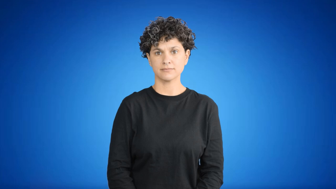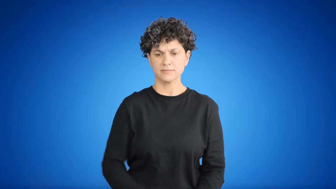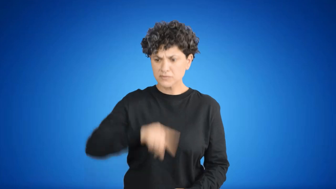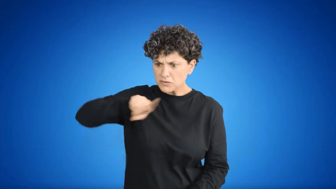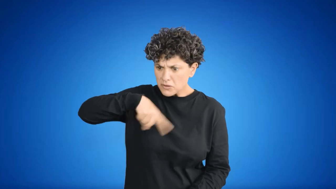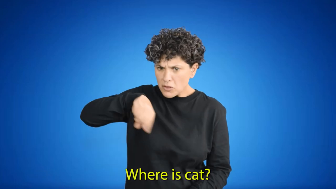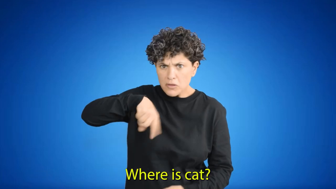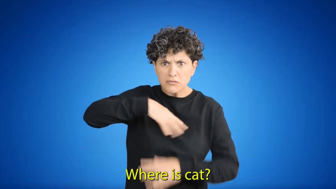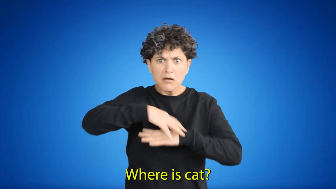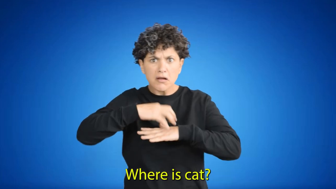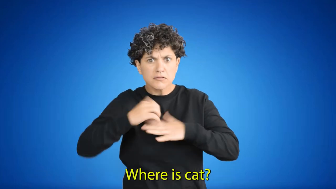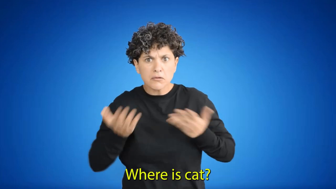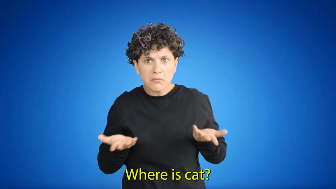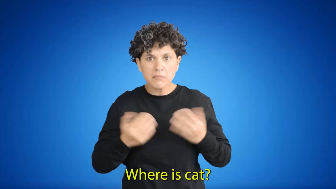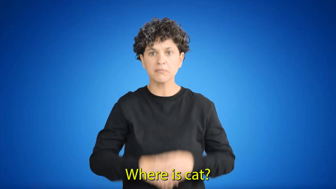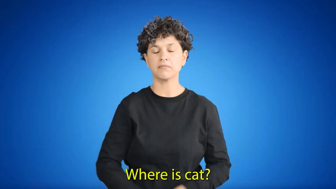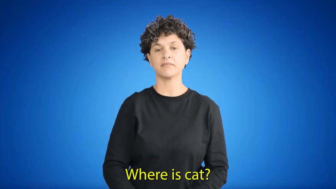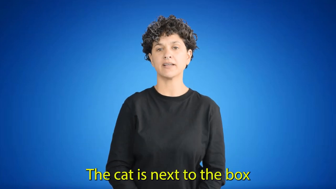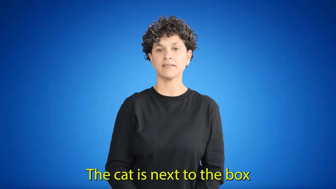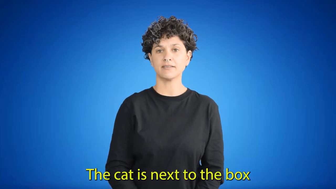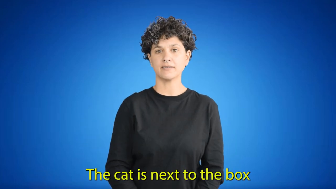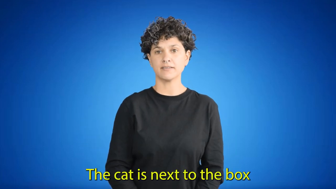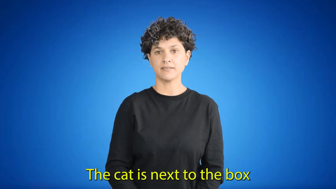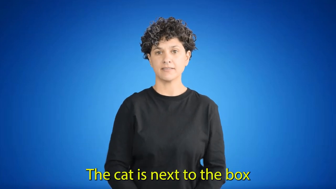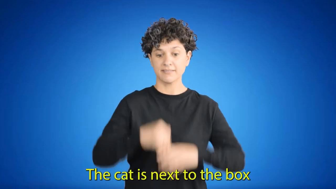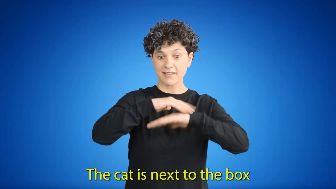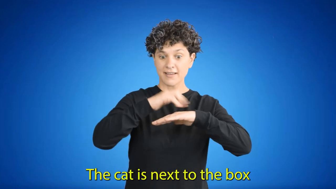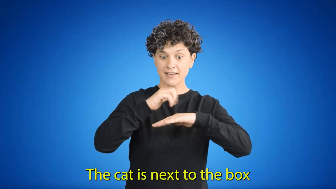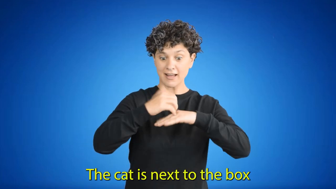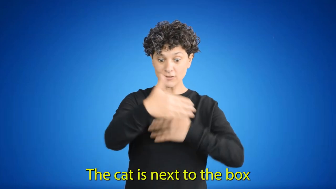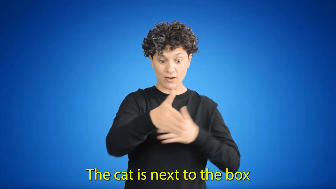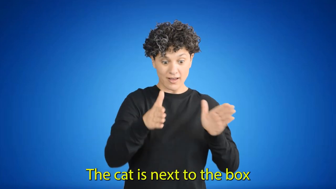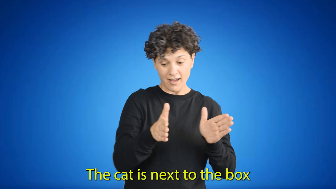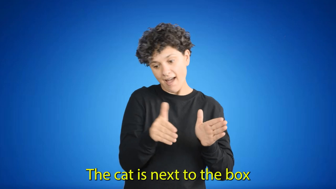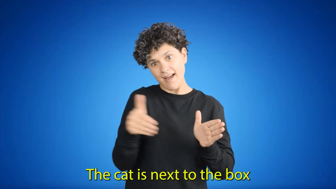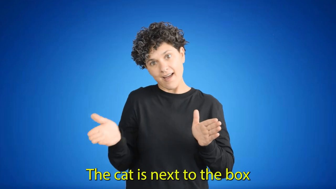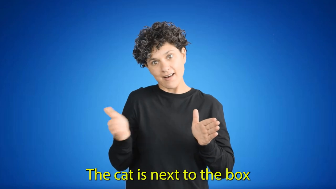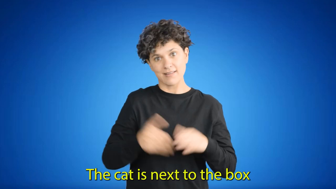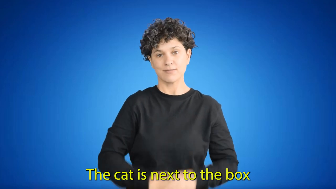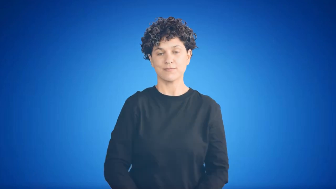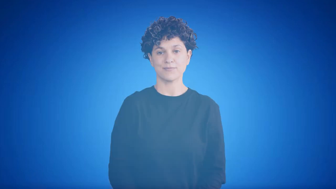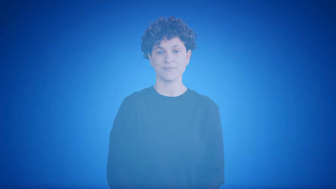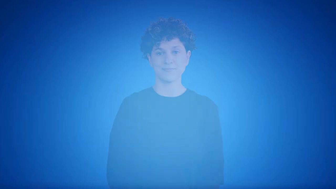Next to